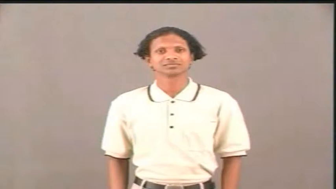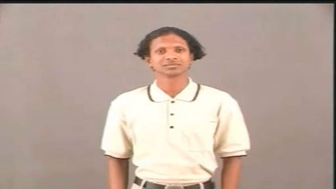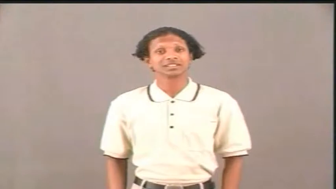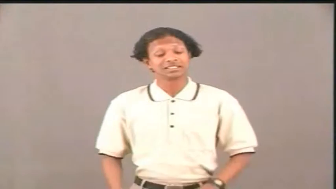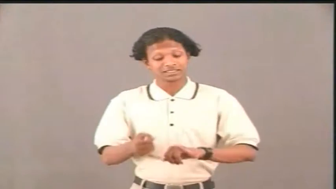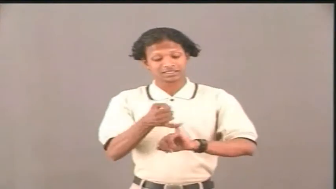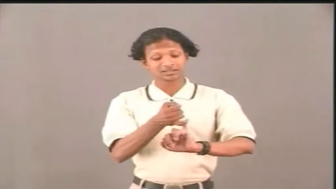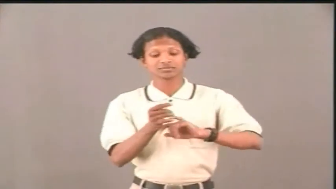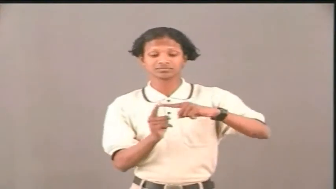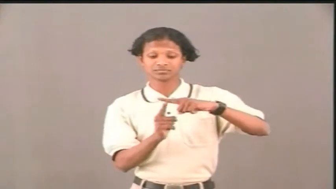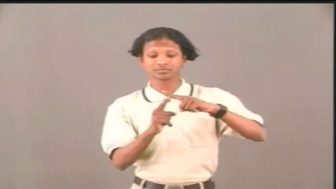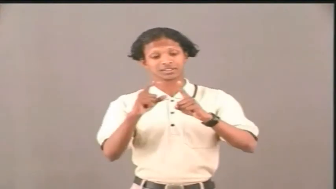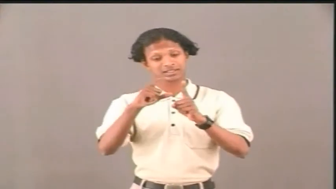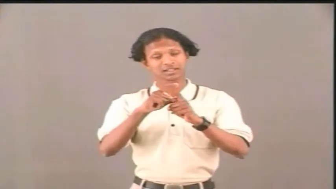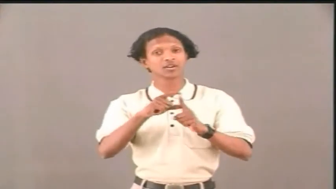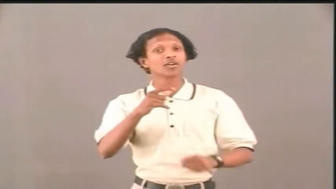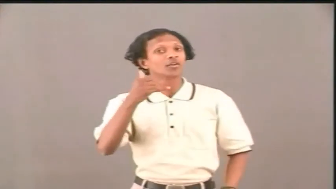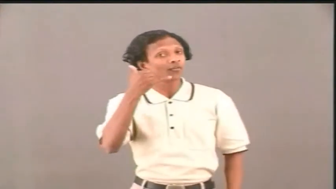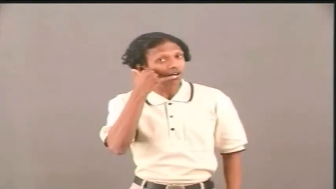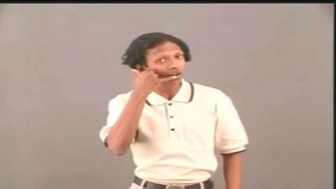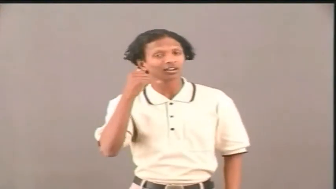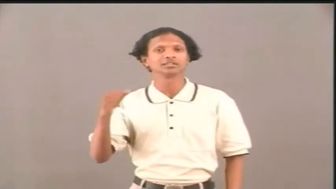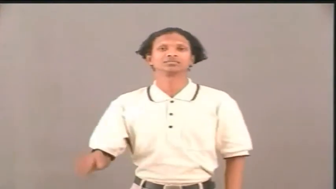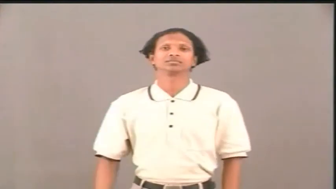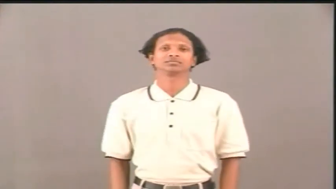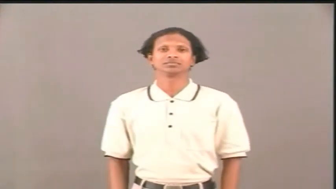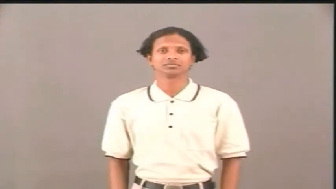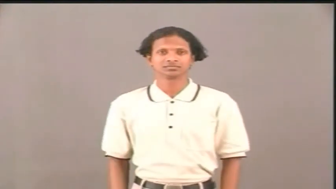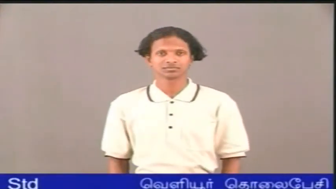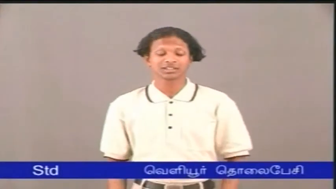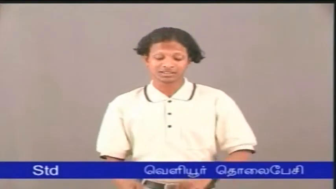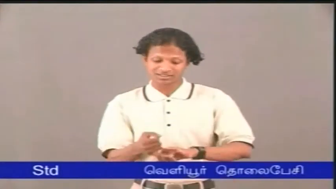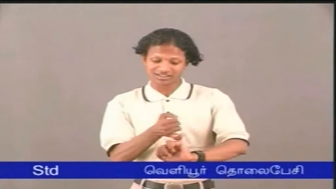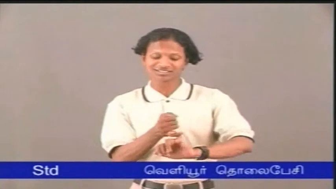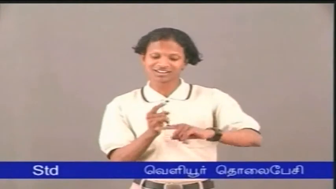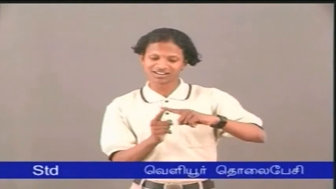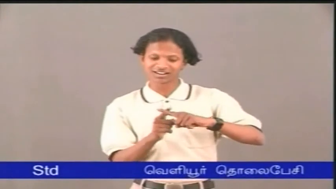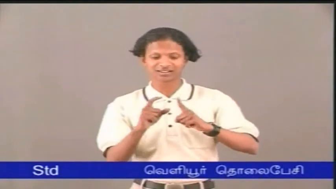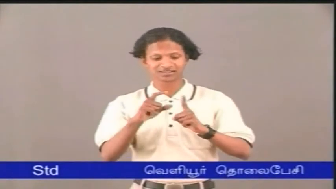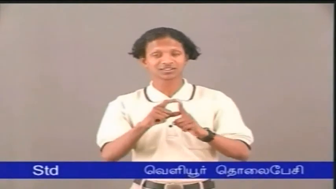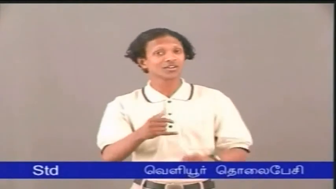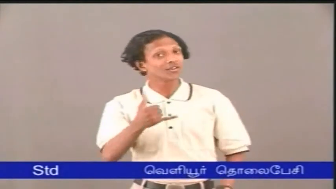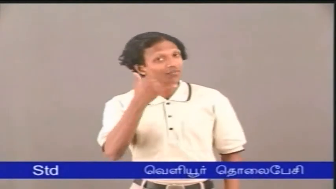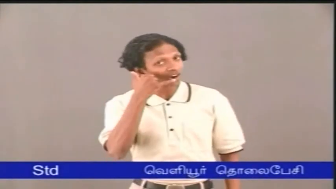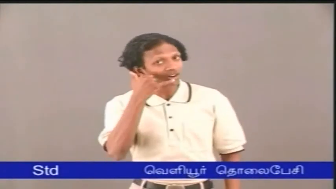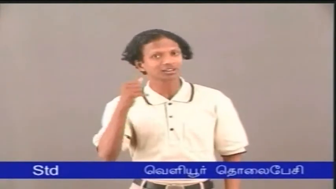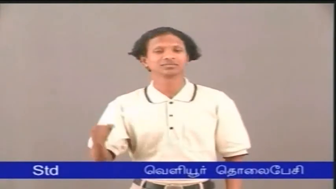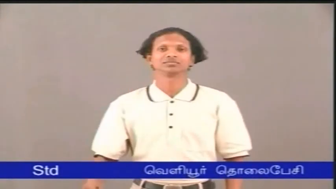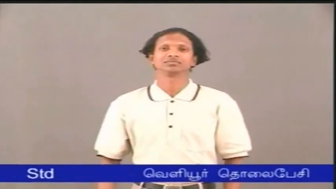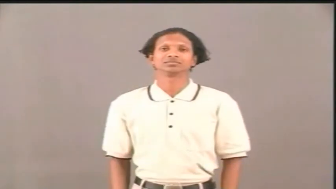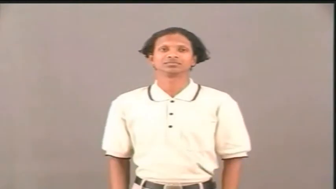std